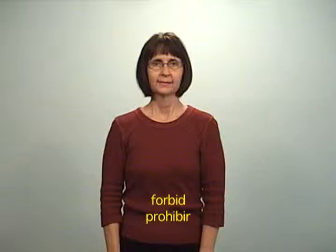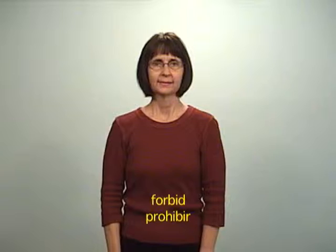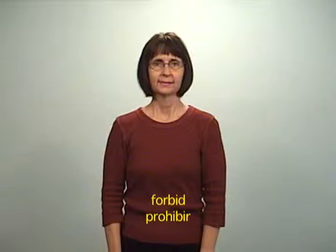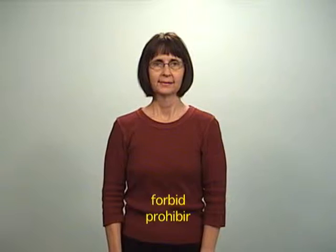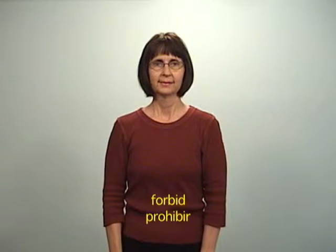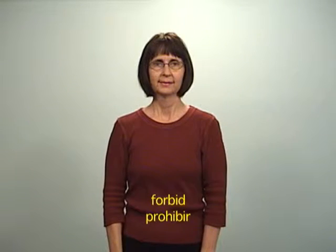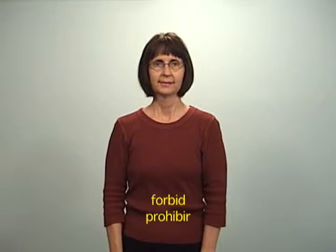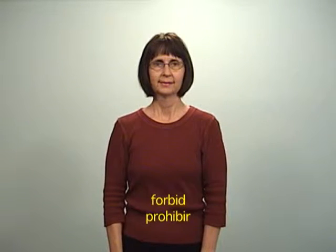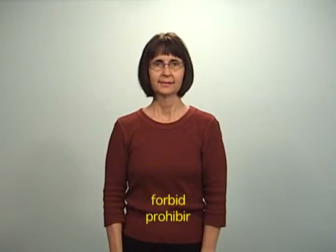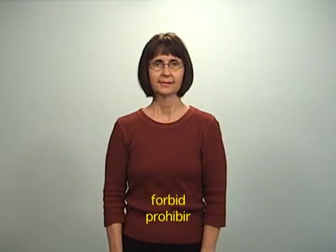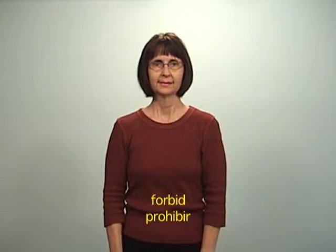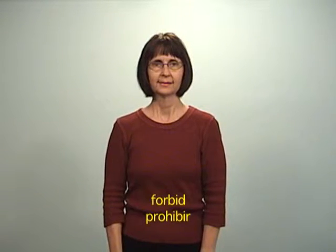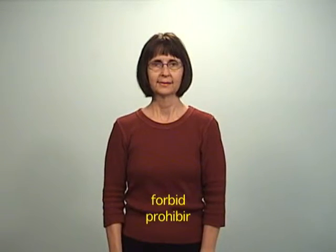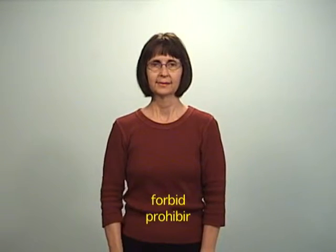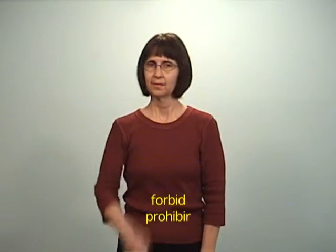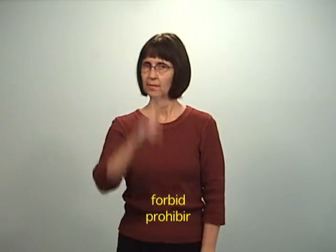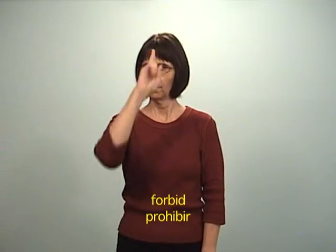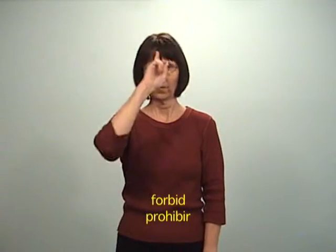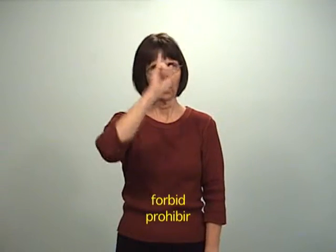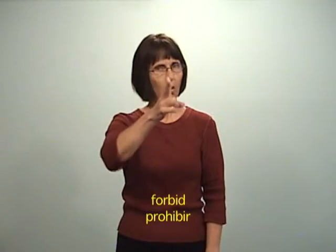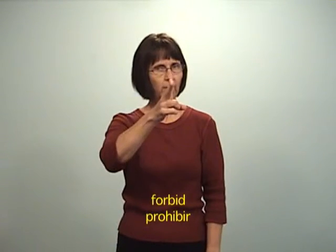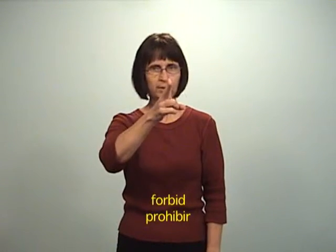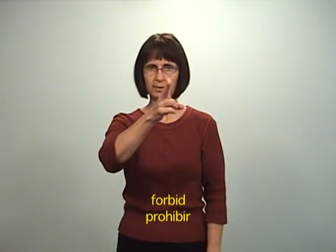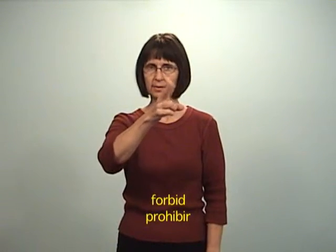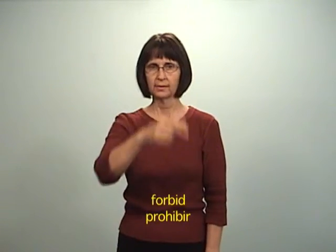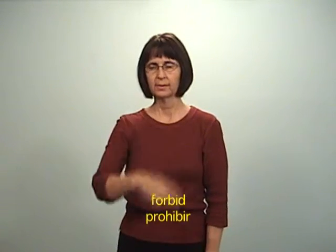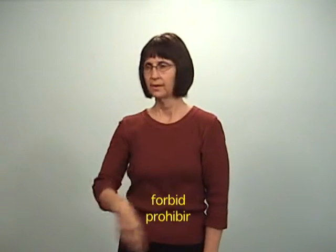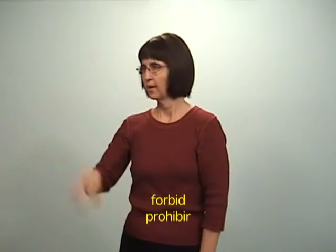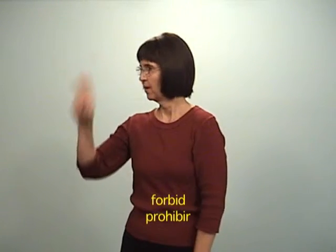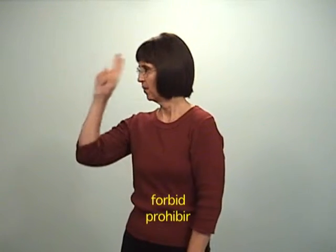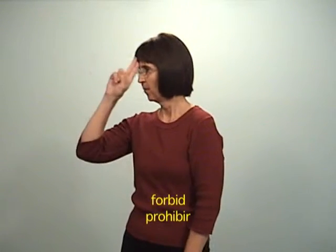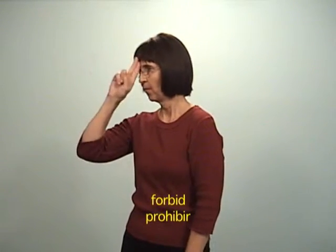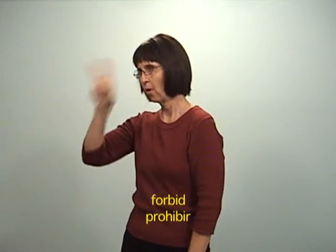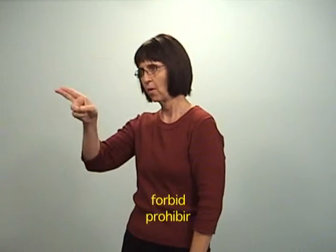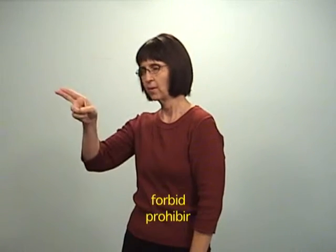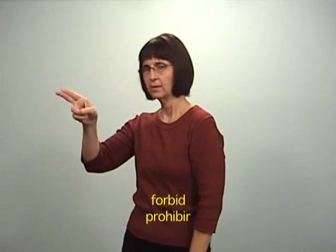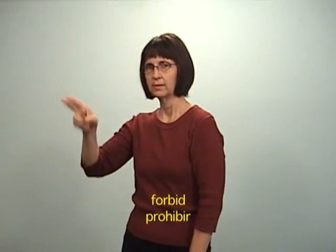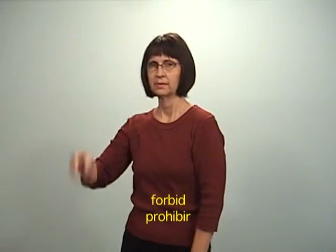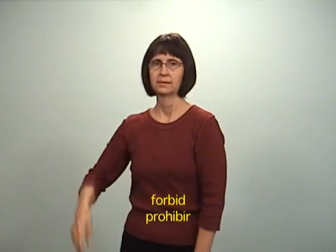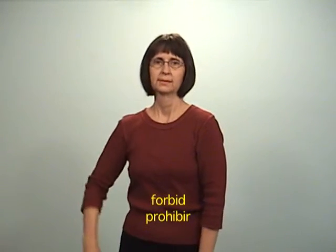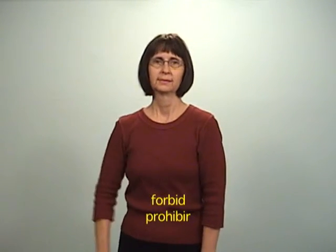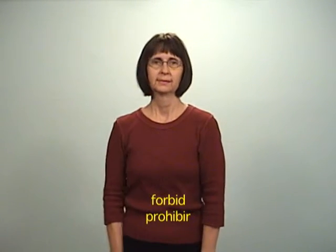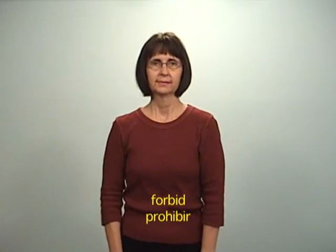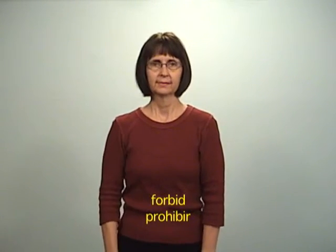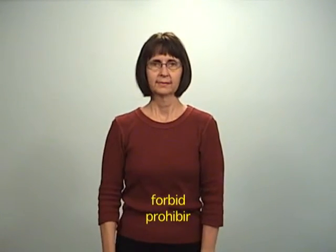Forbid